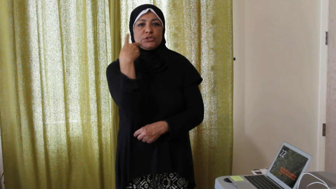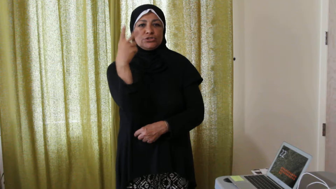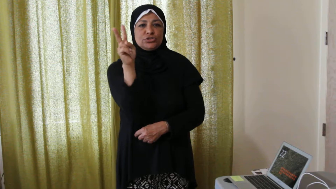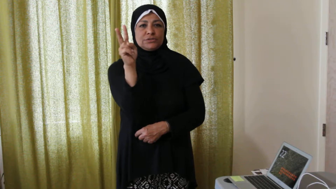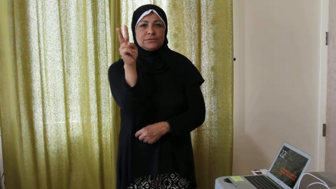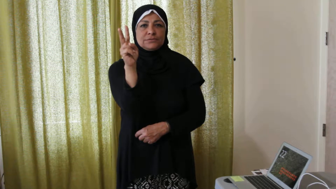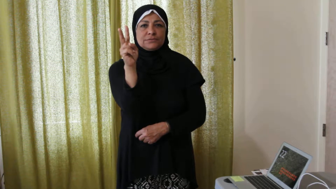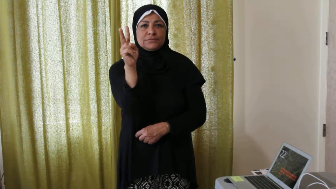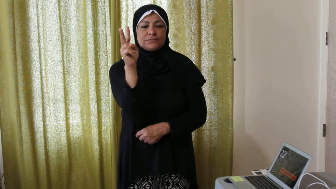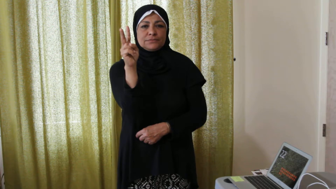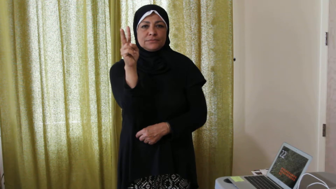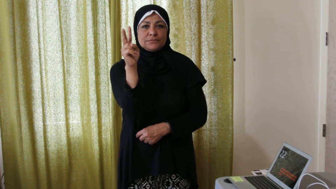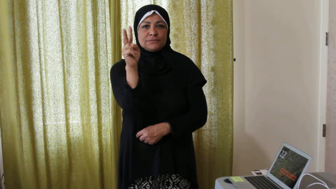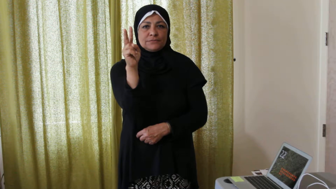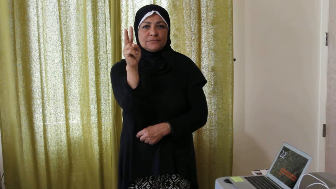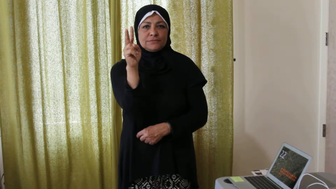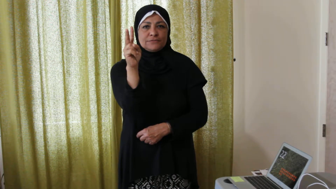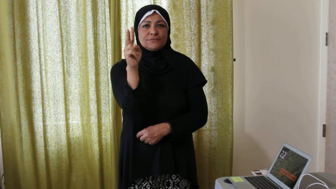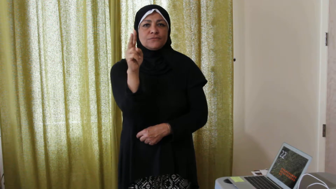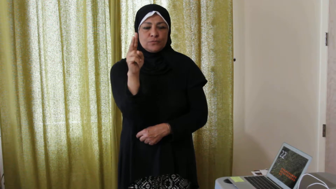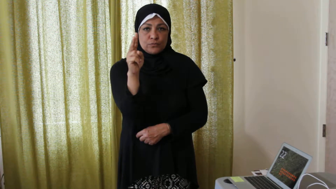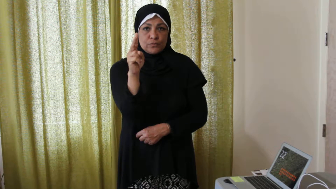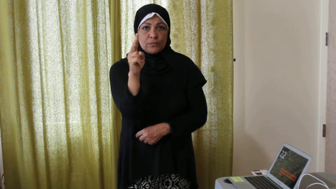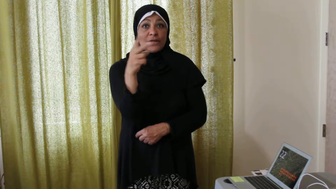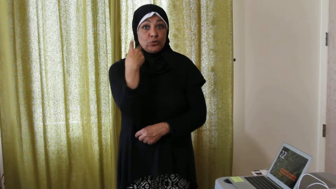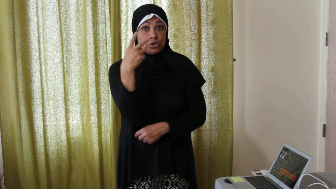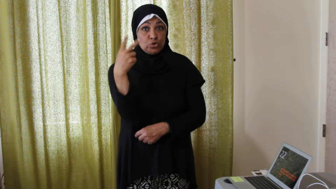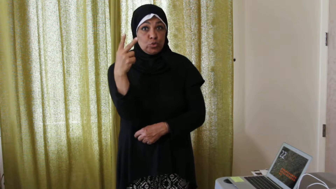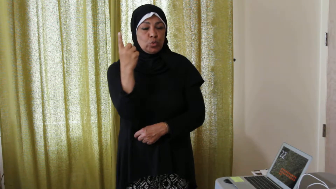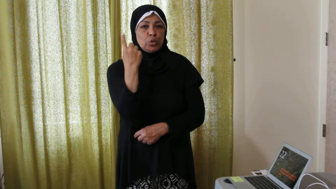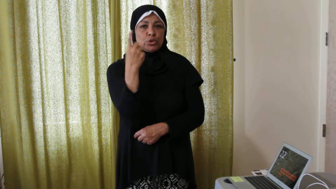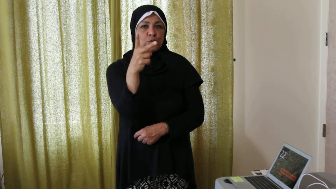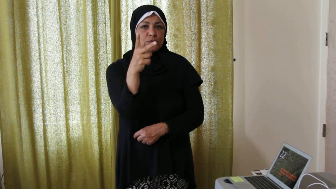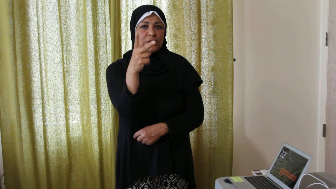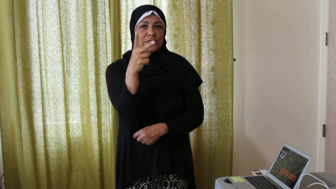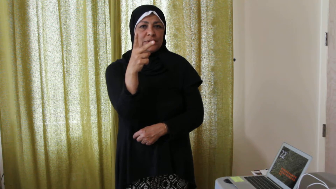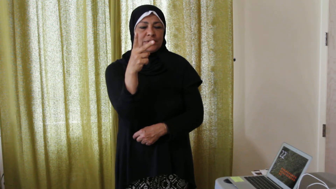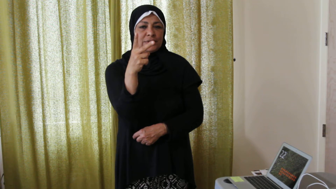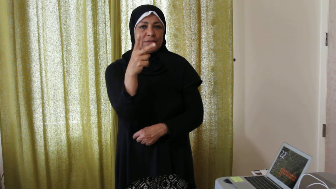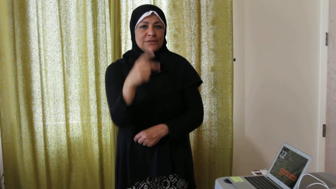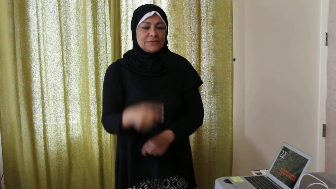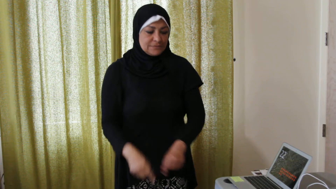number22